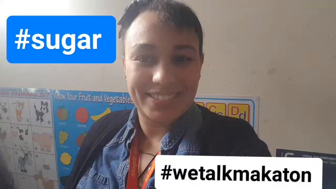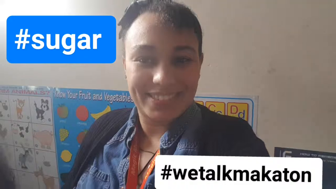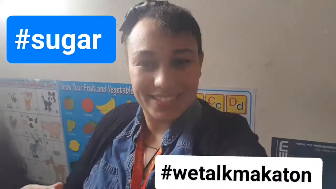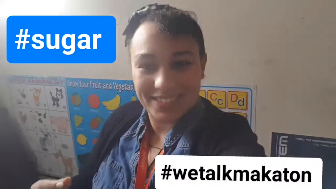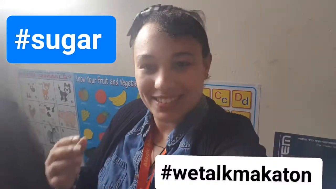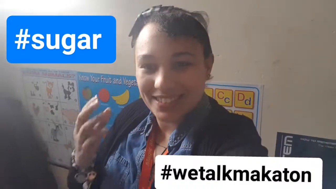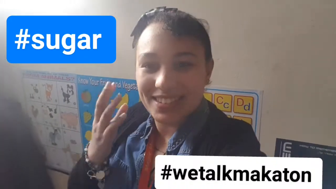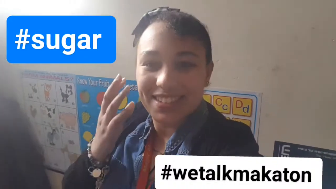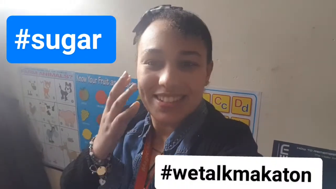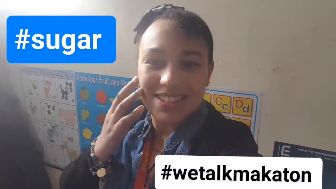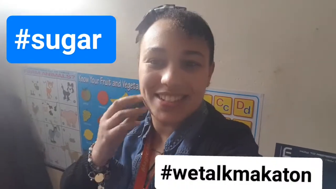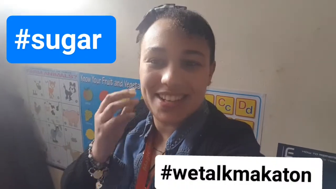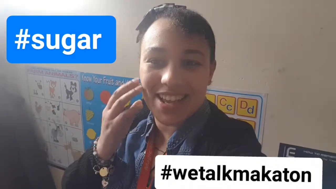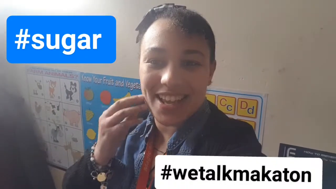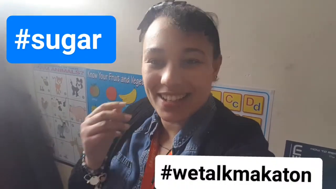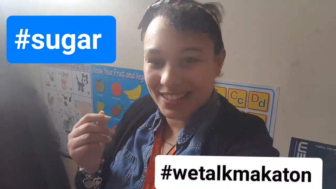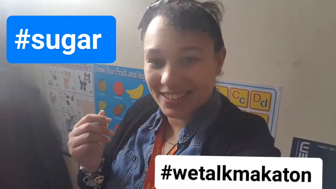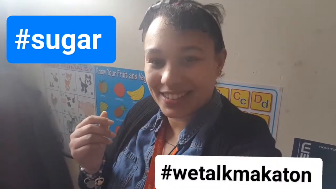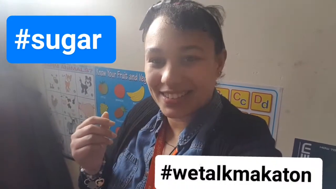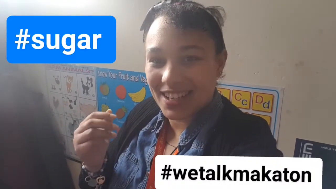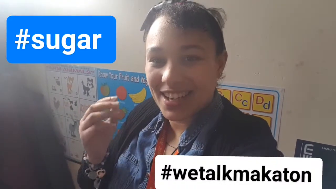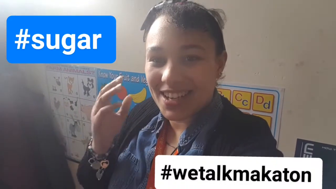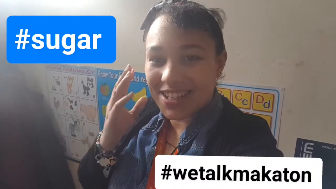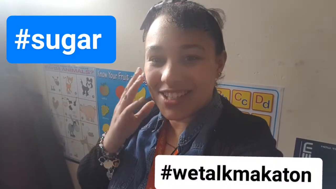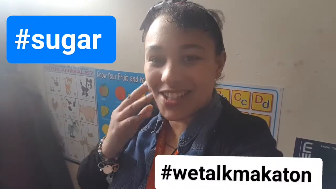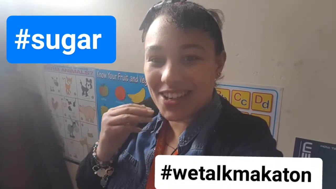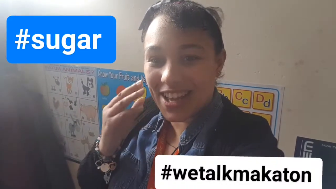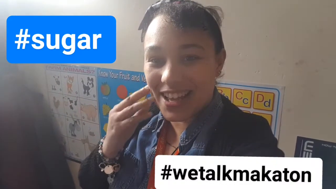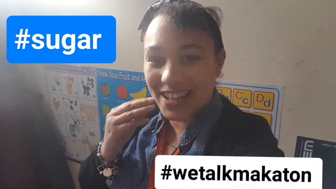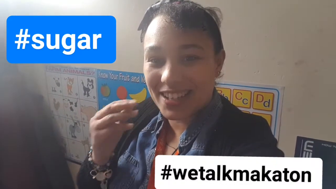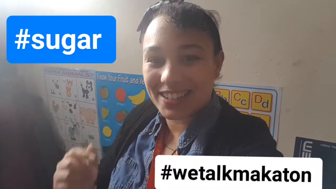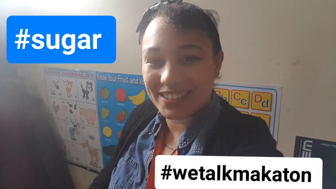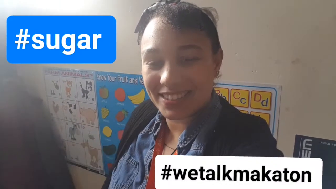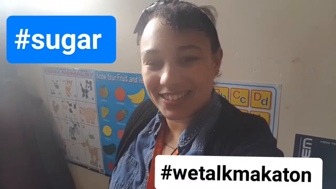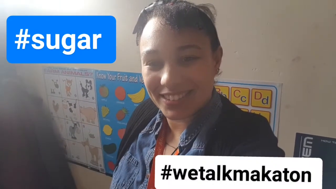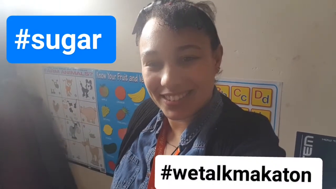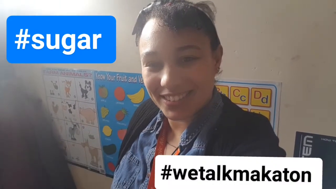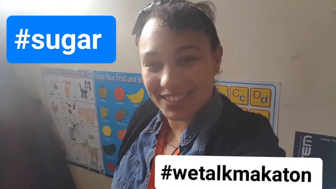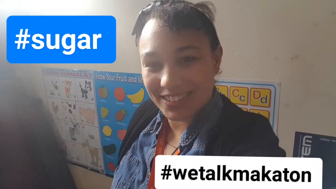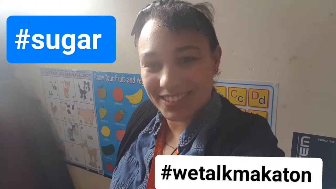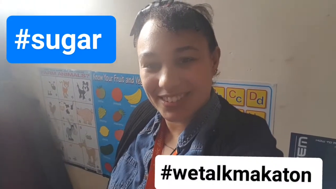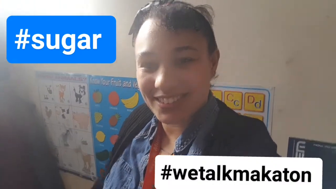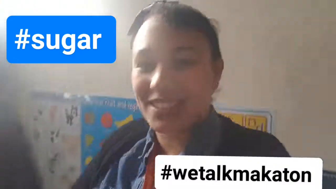sugar